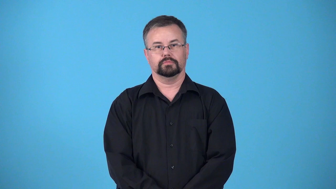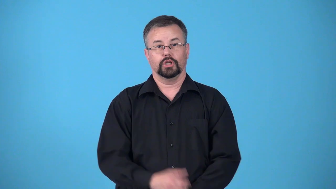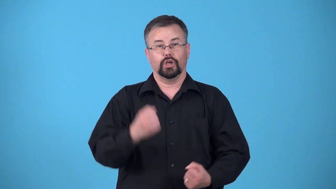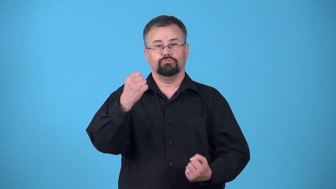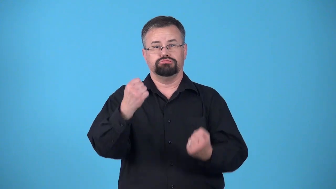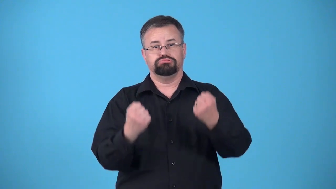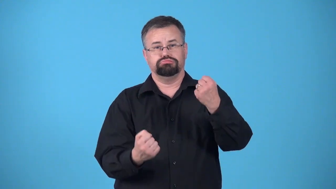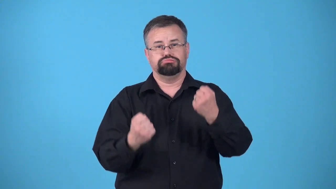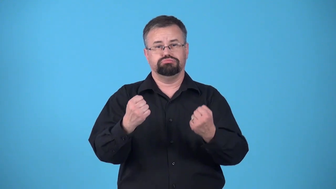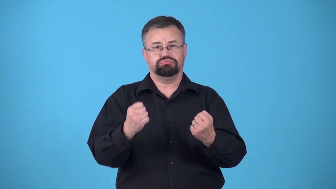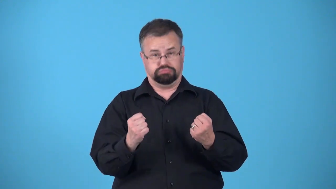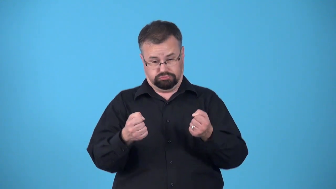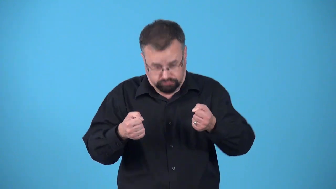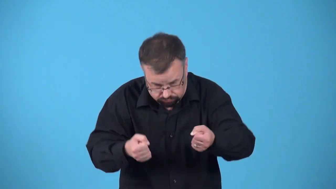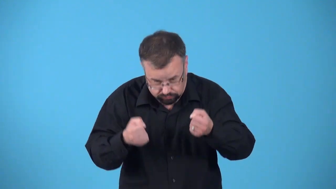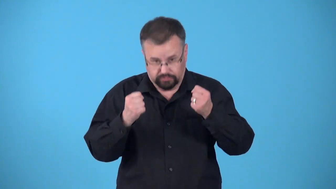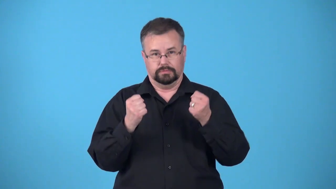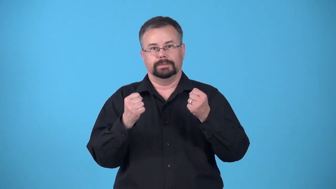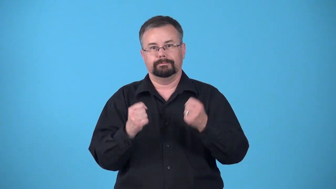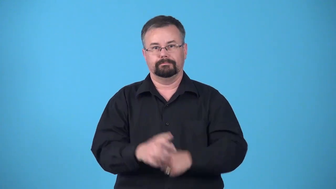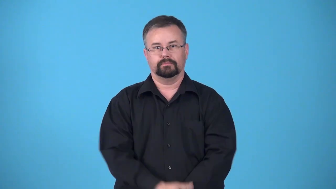come to a stop-driving